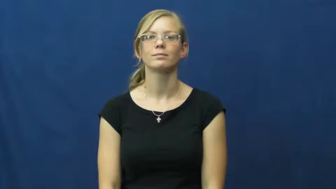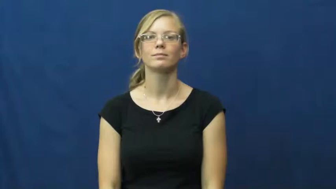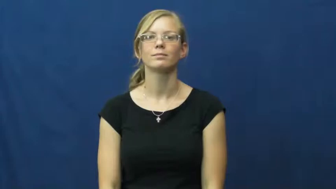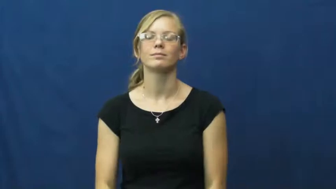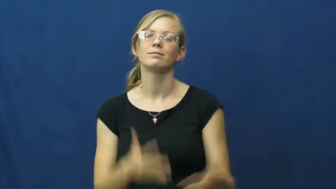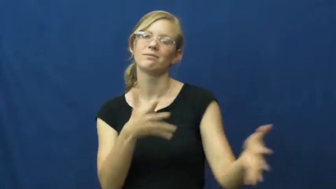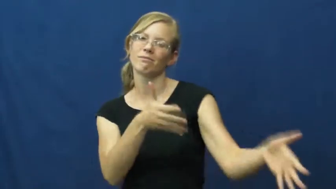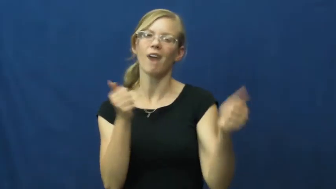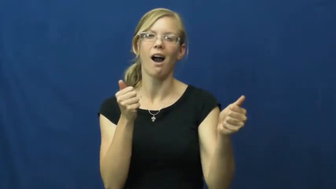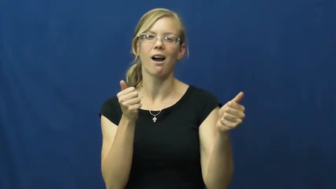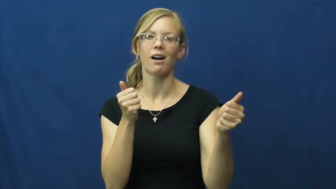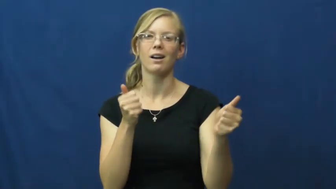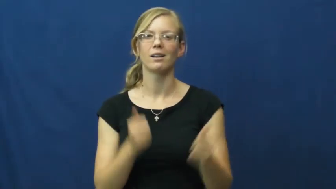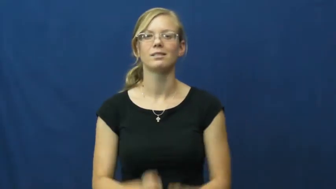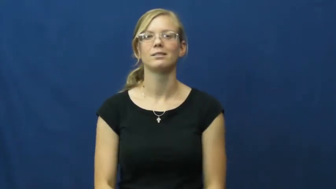fast